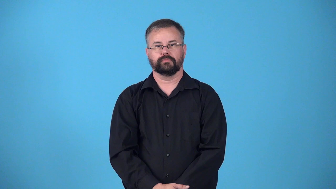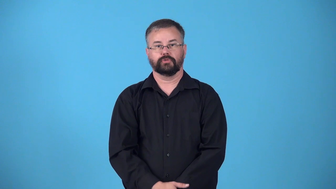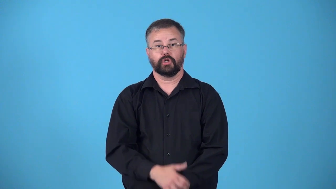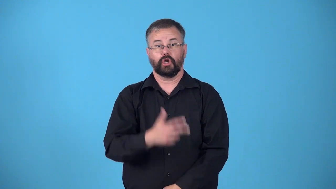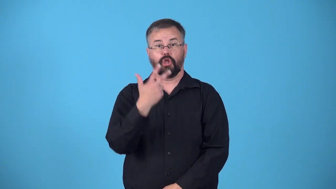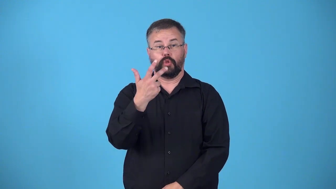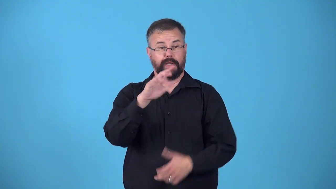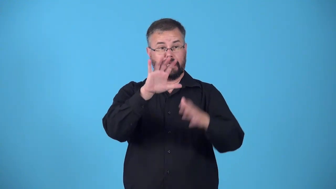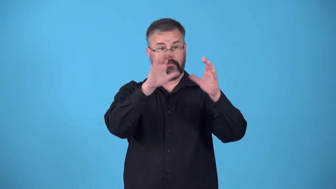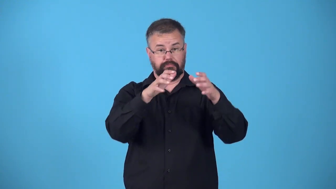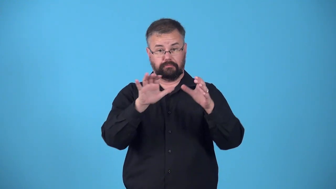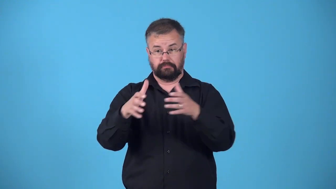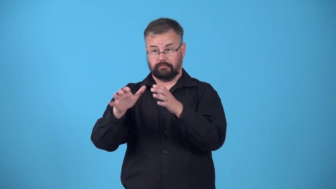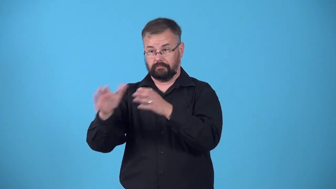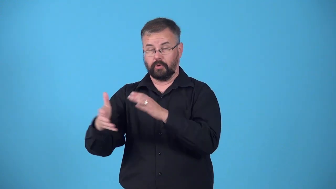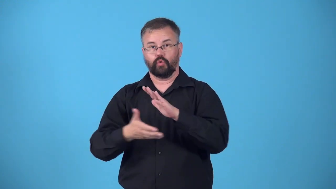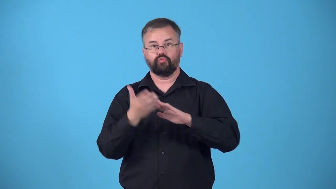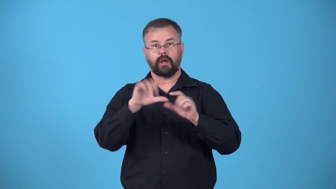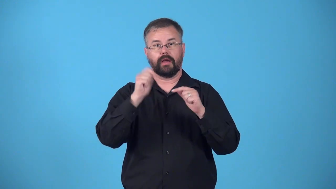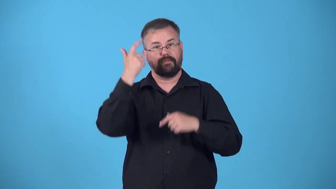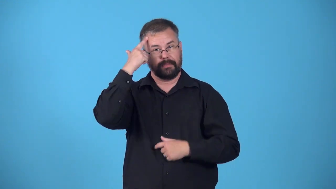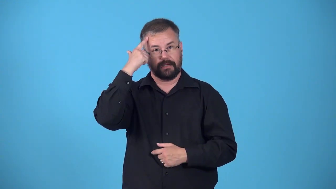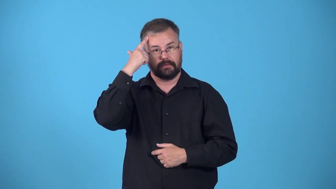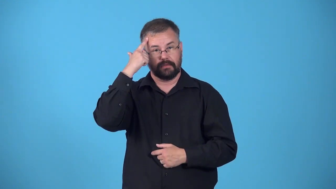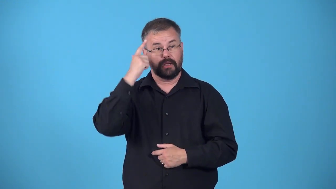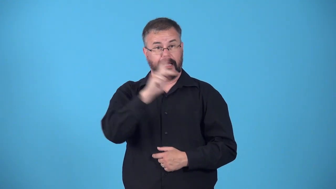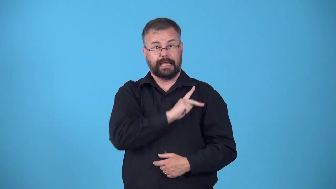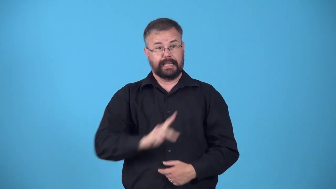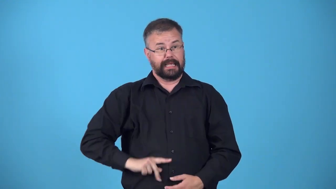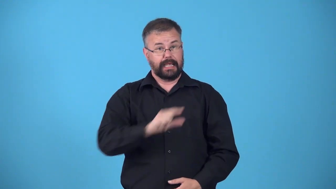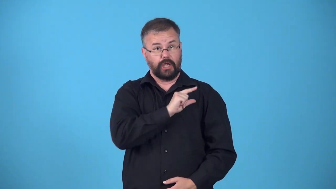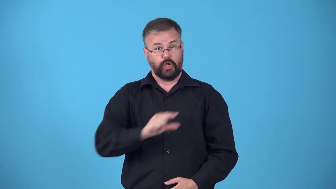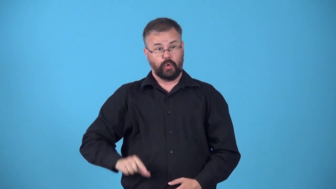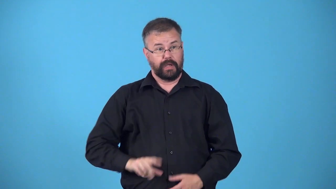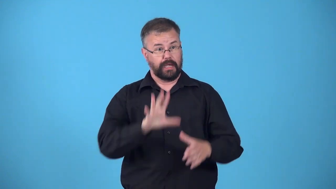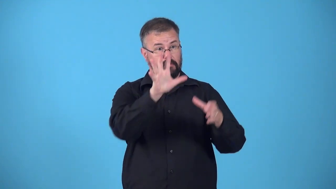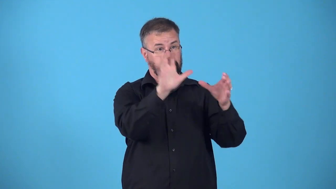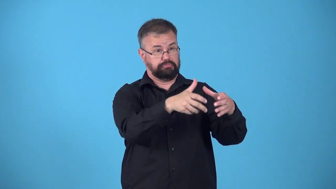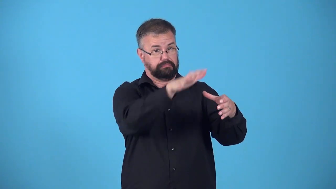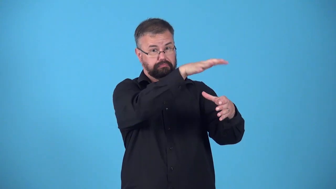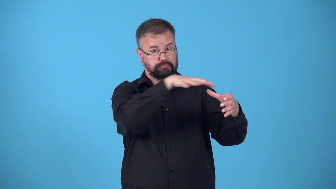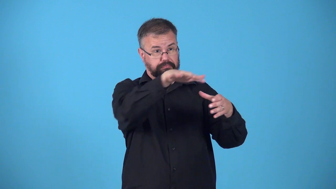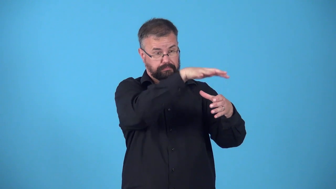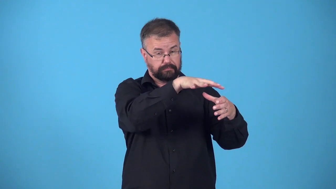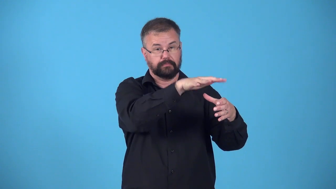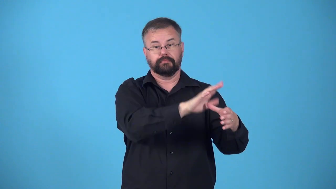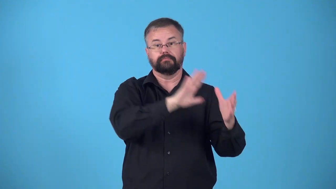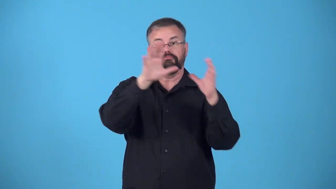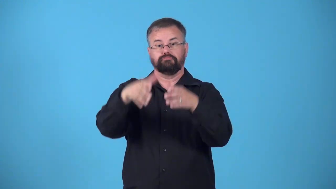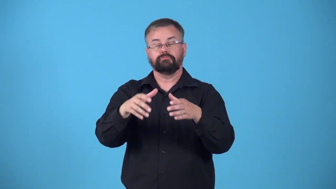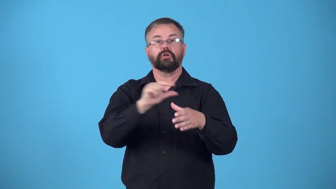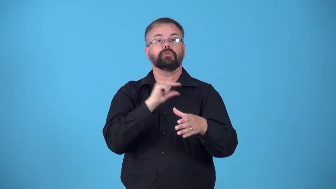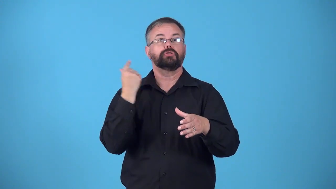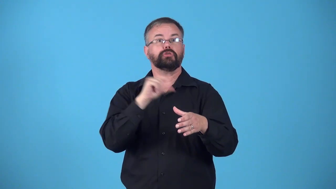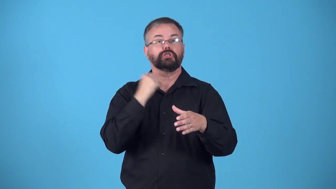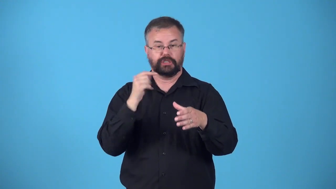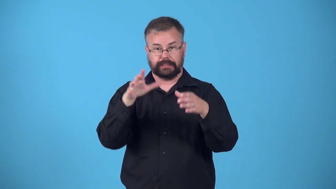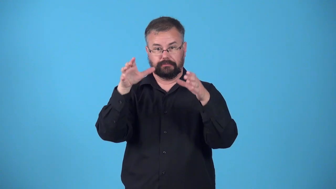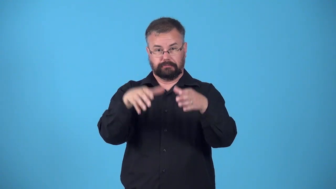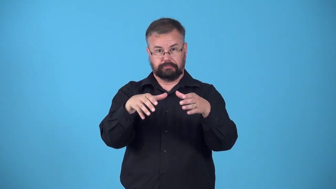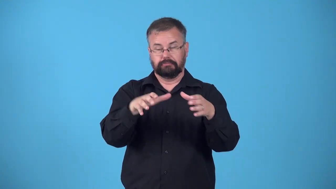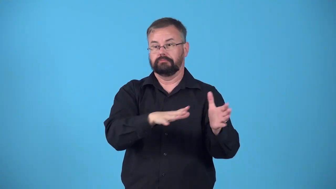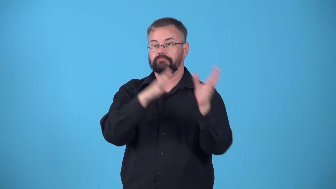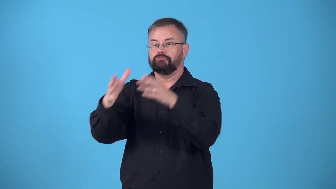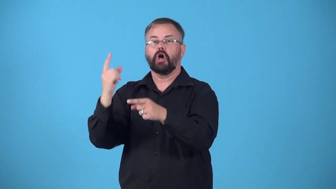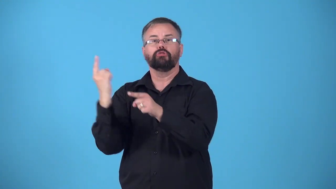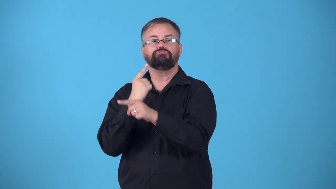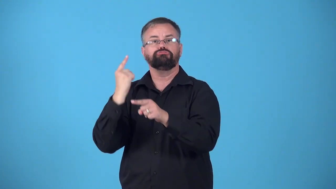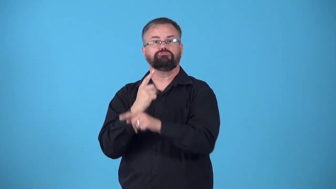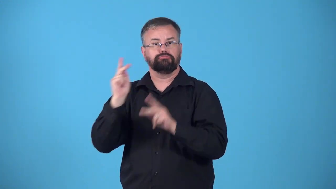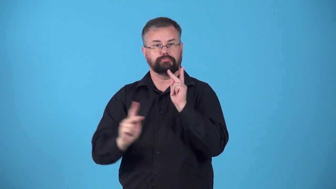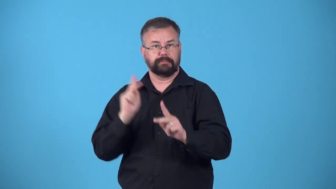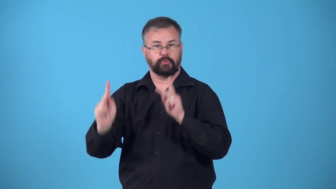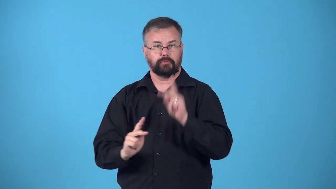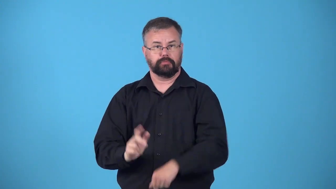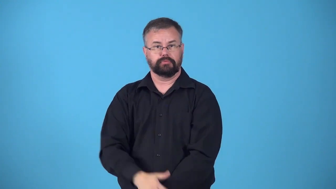estate